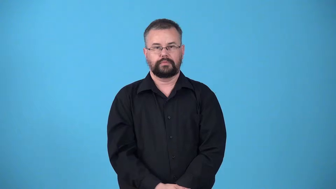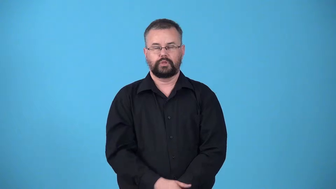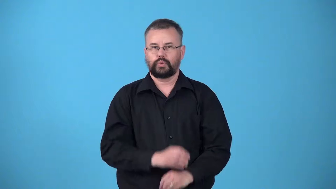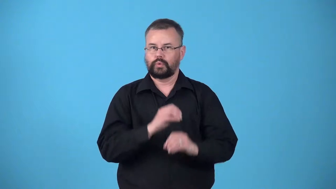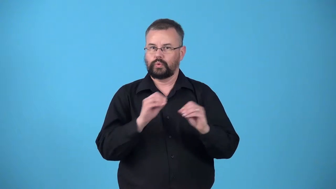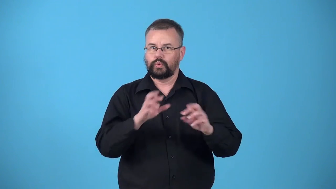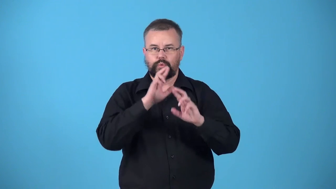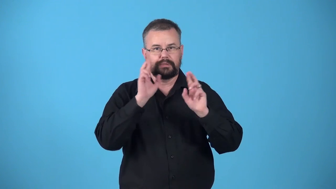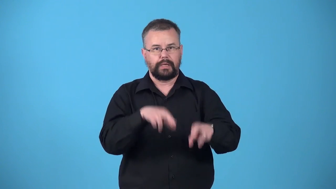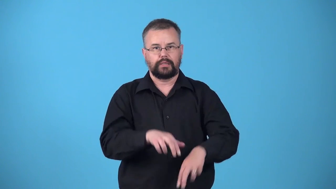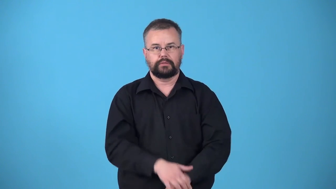unresponsive